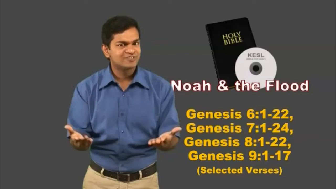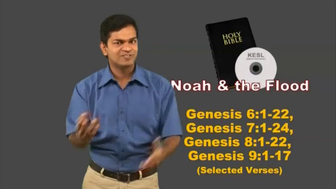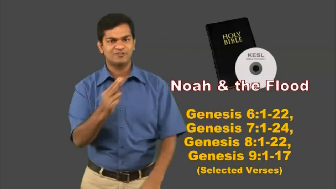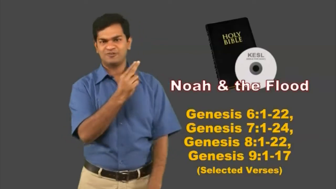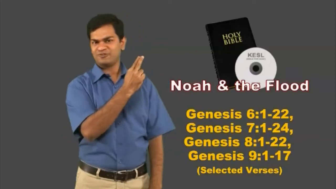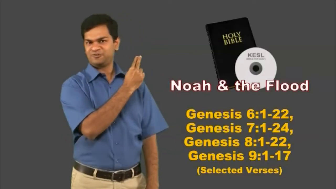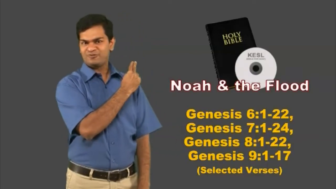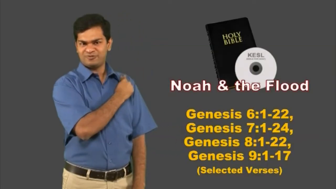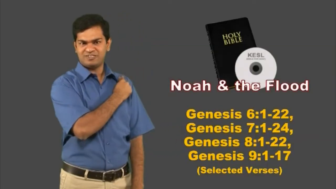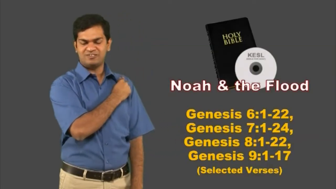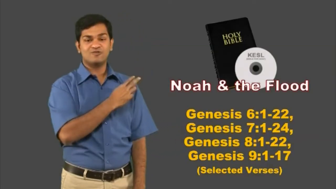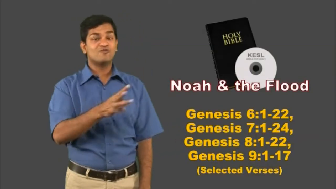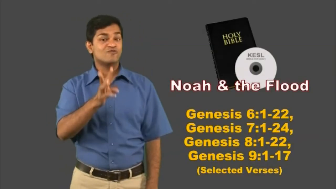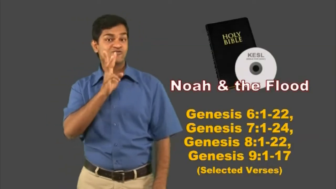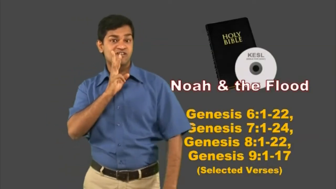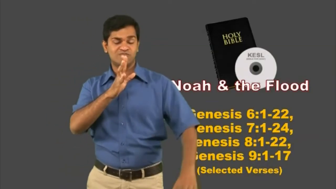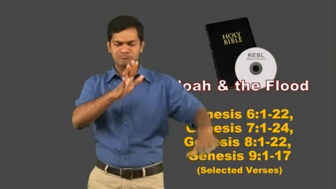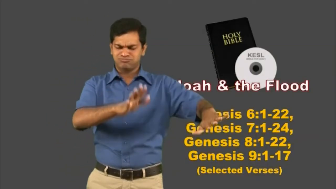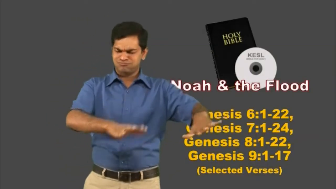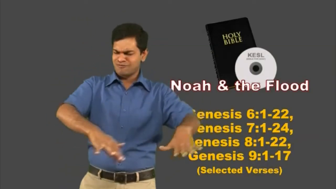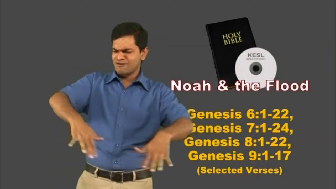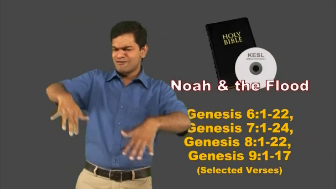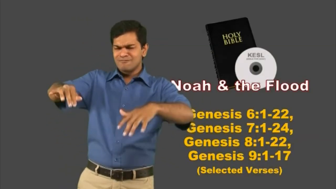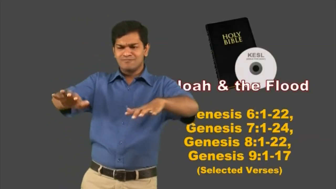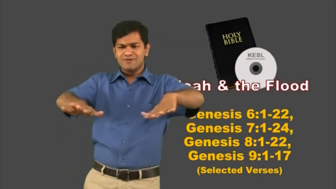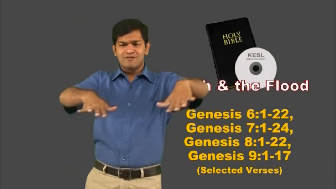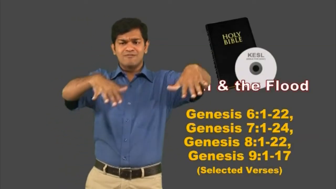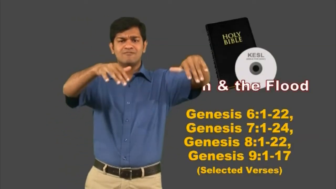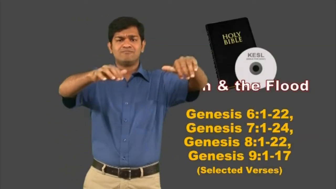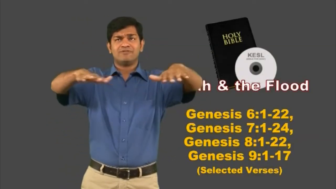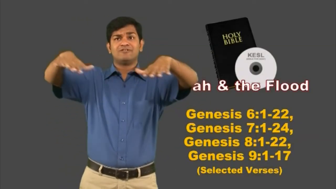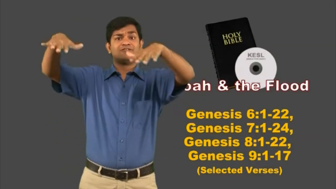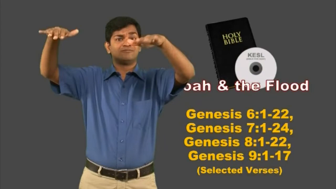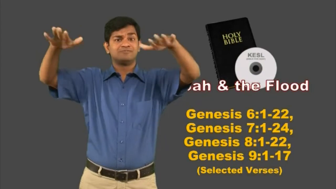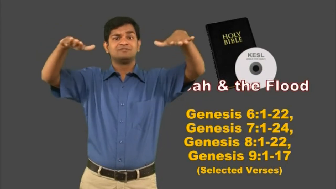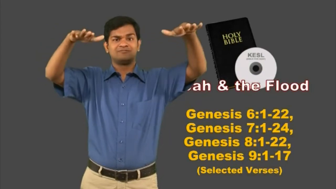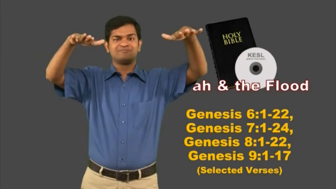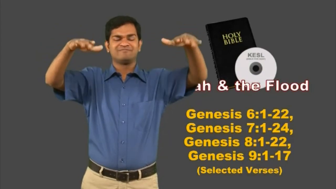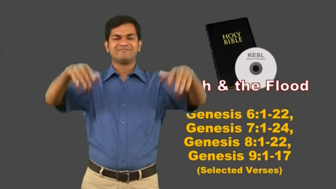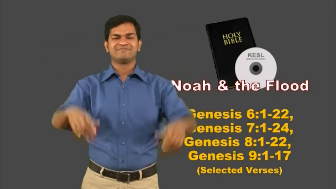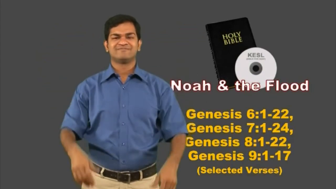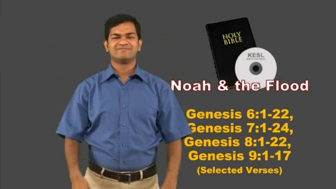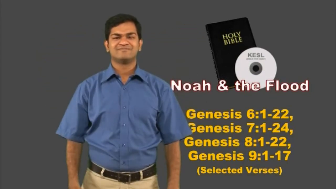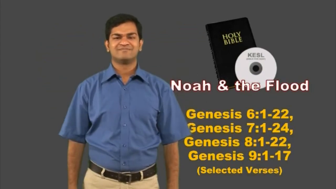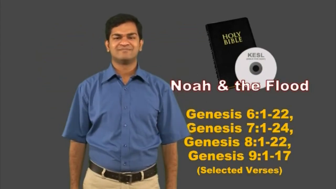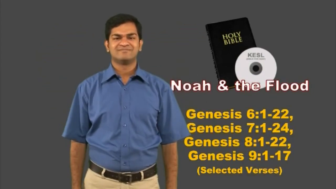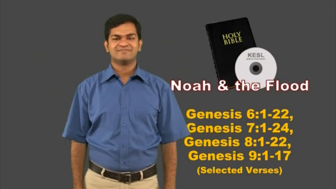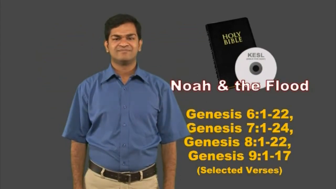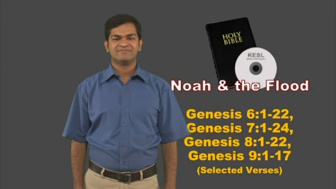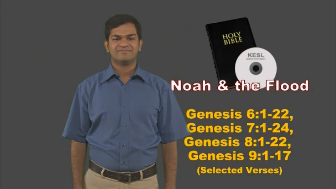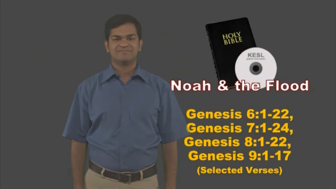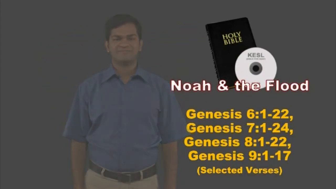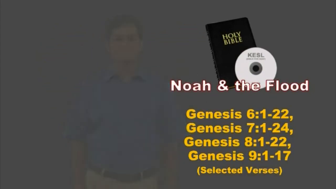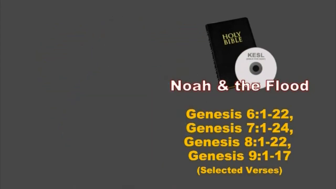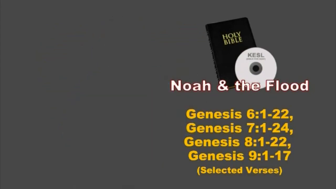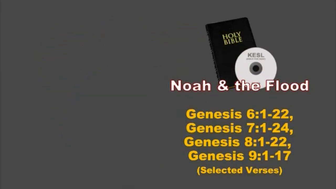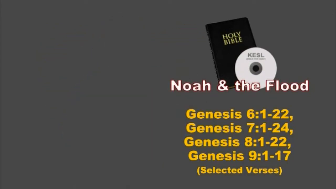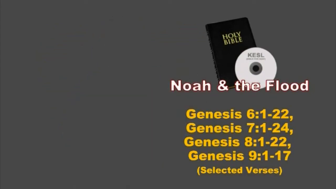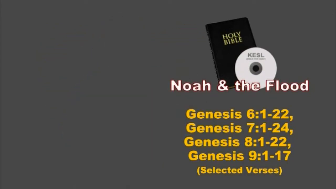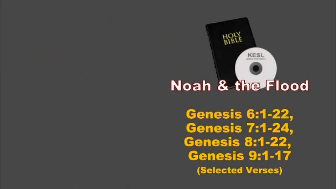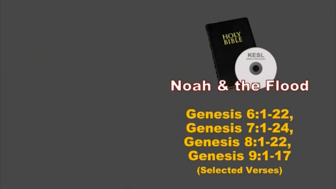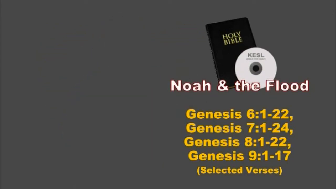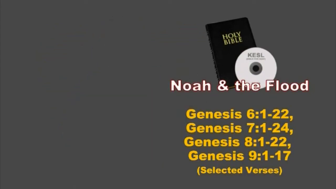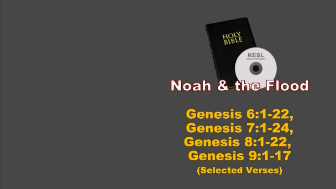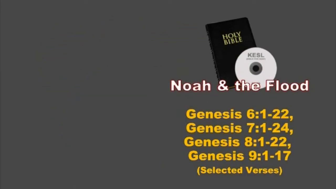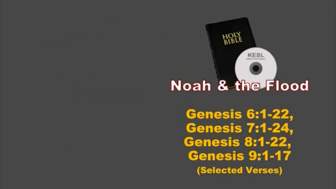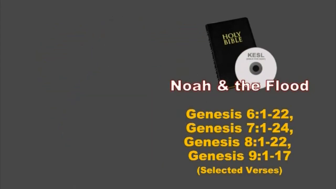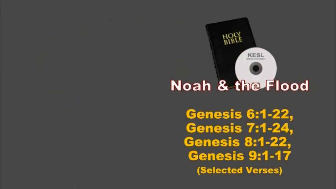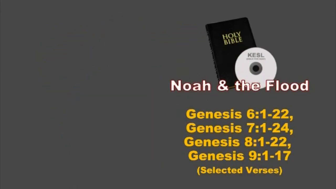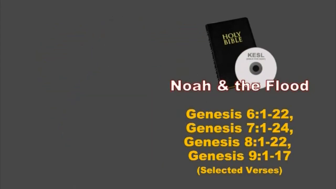Noah and the Flood